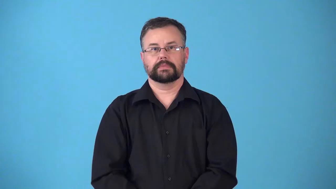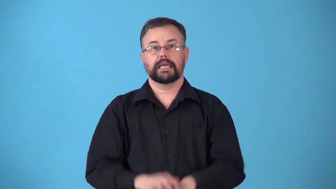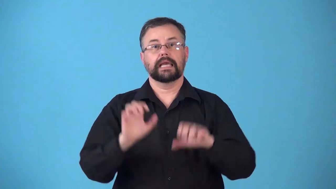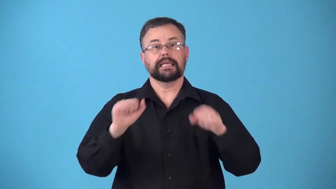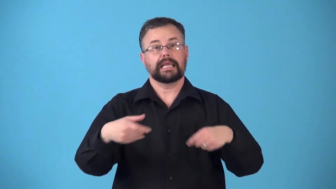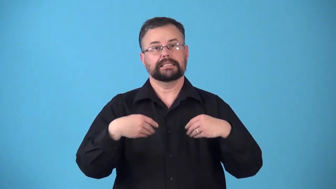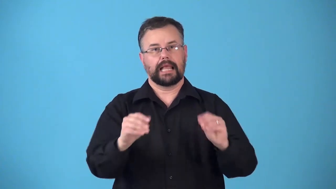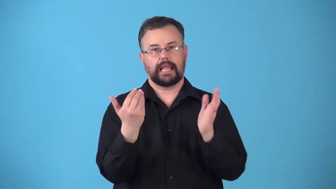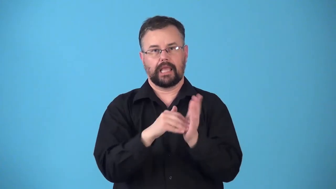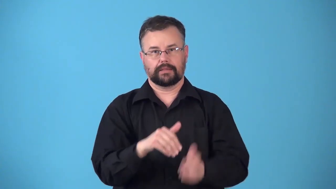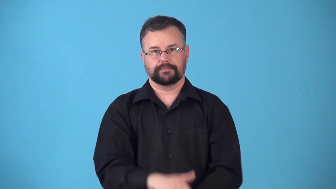resalable